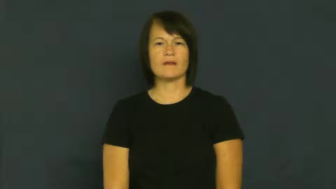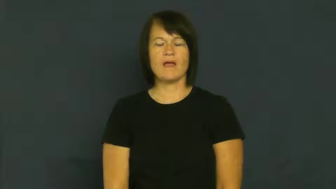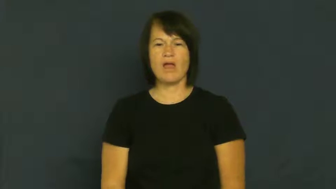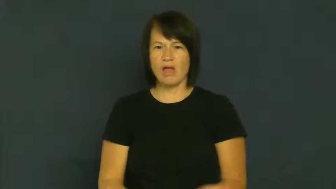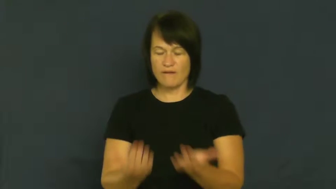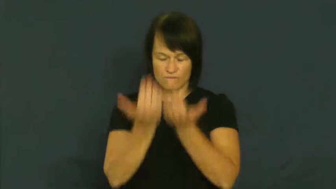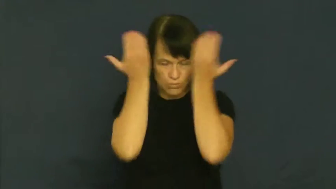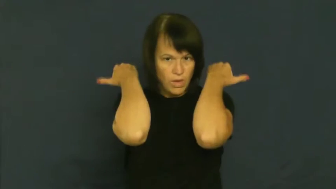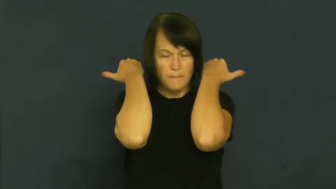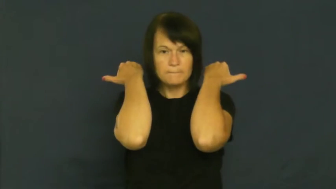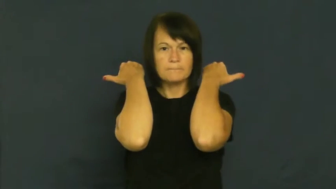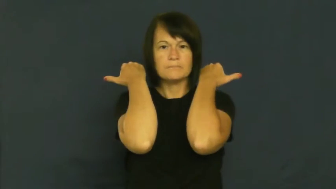hands full